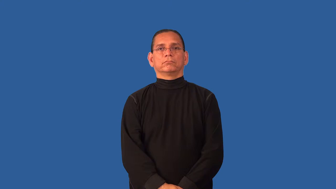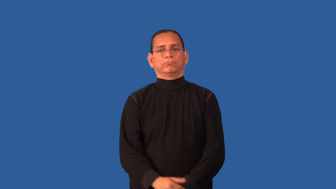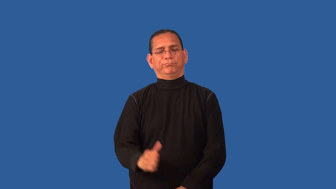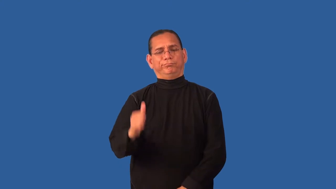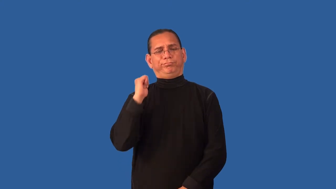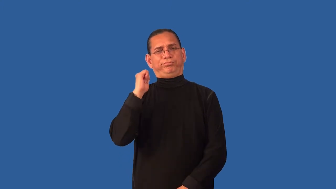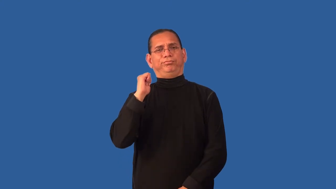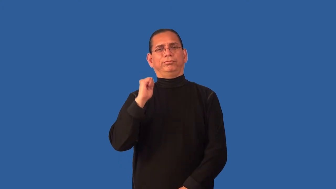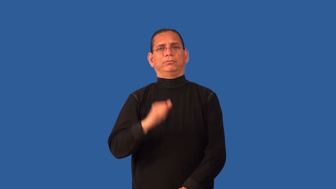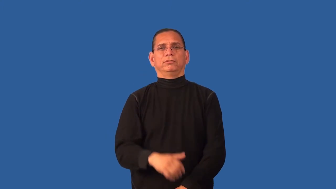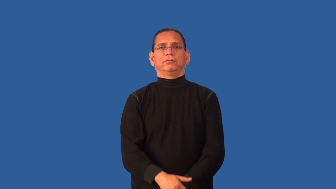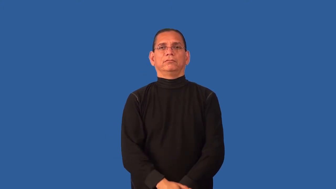defy